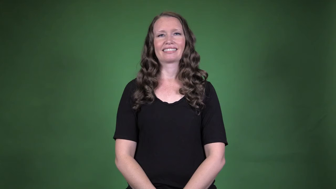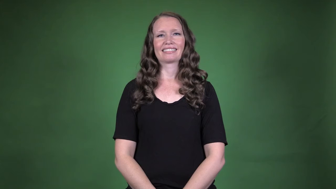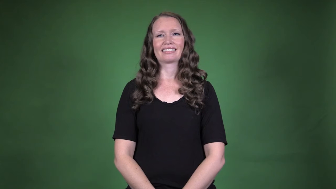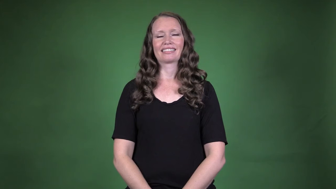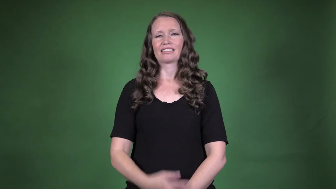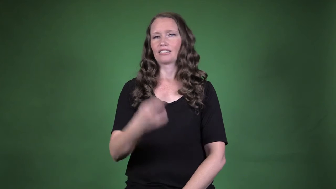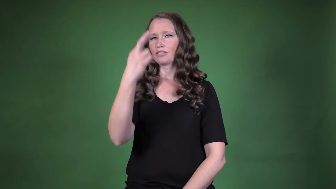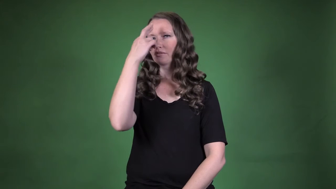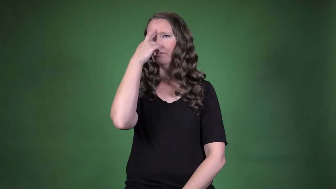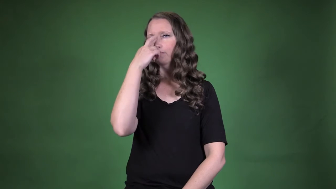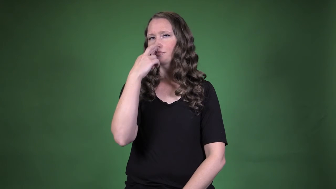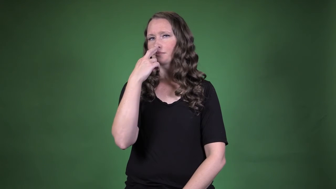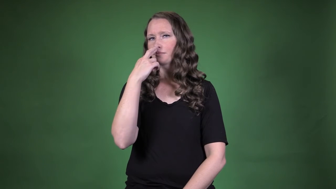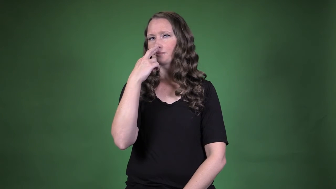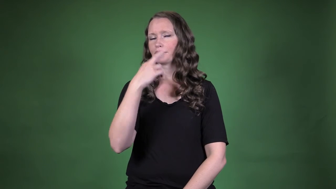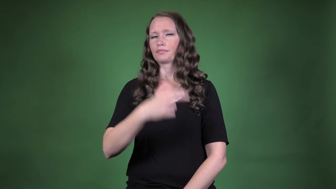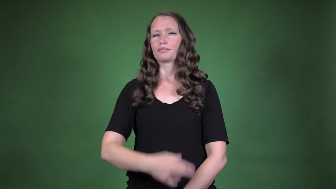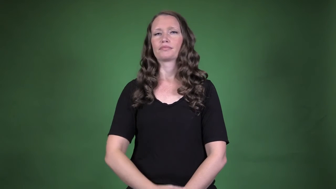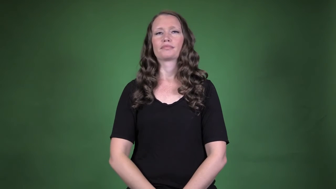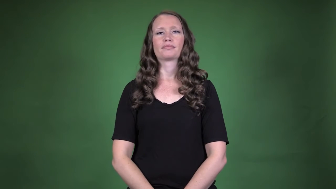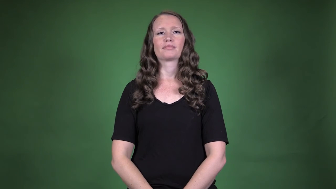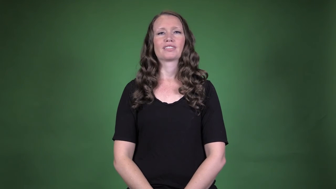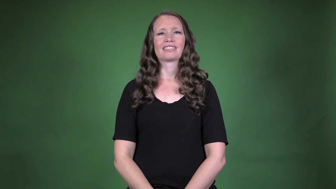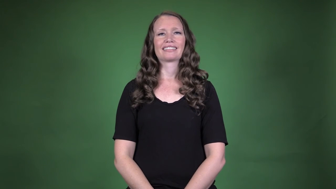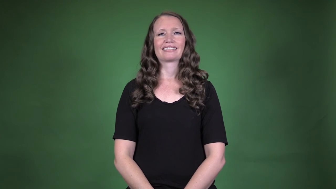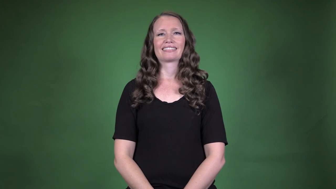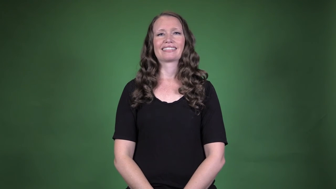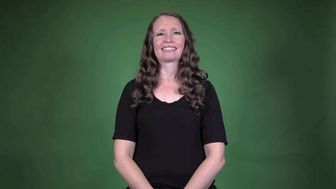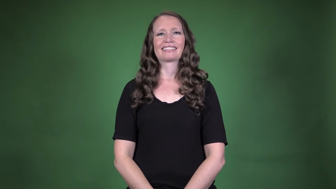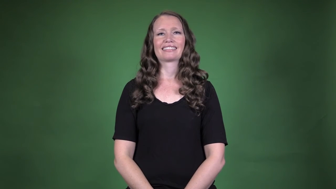rome